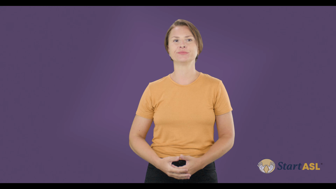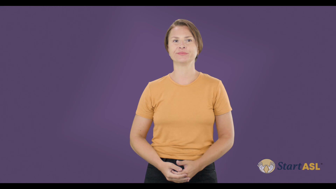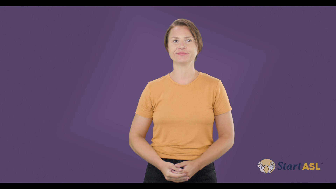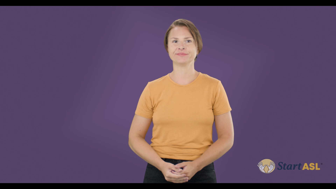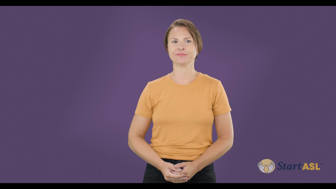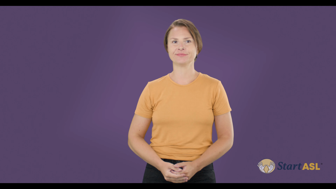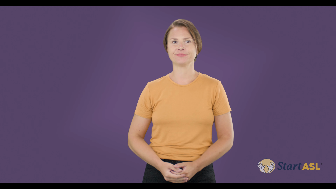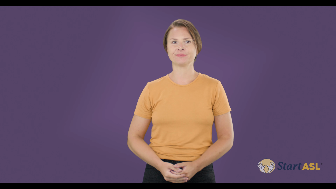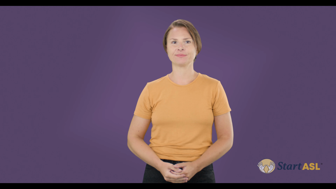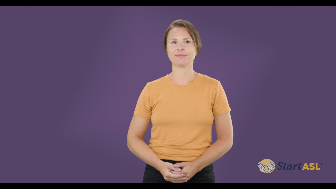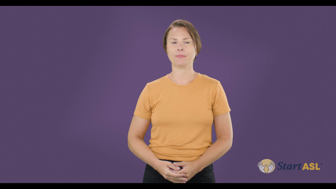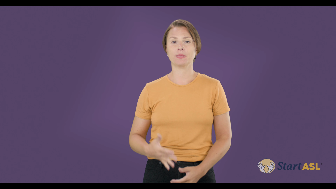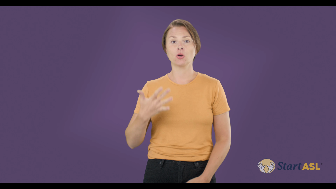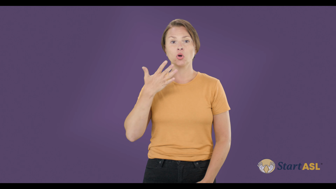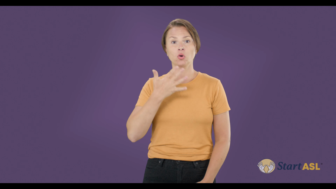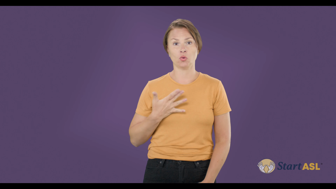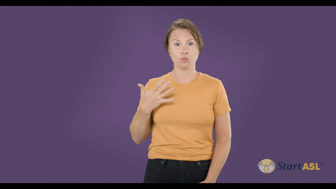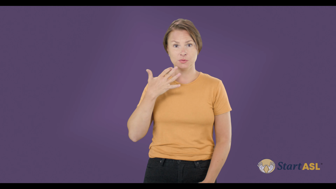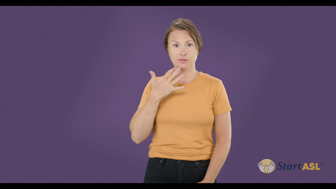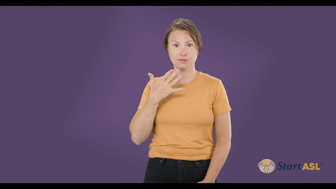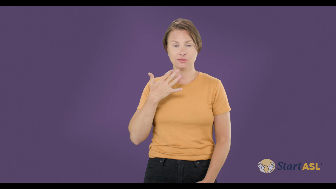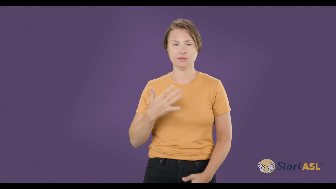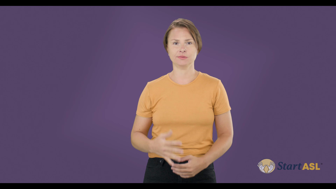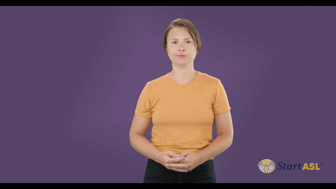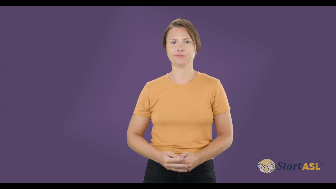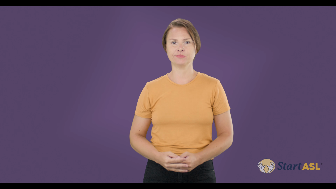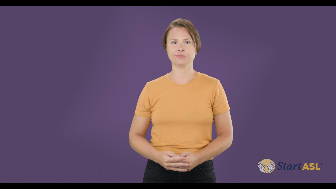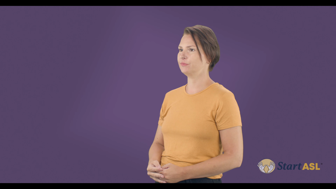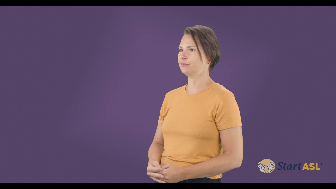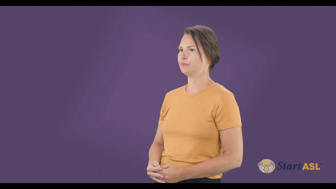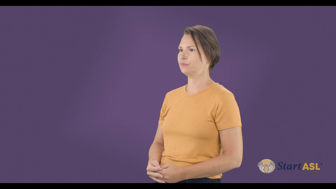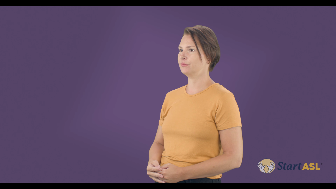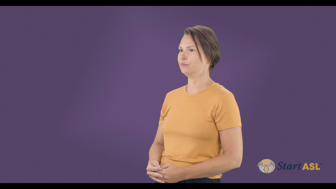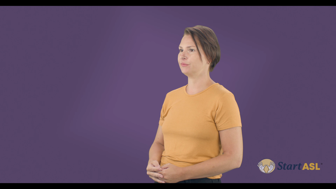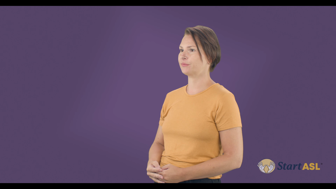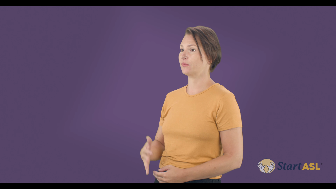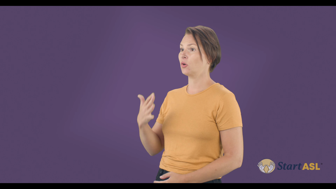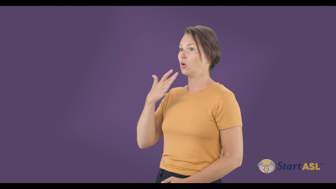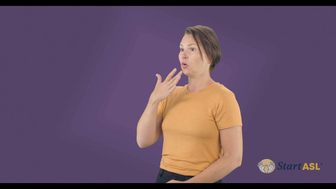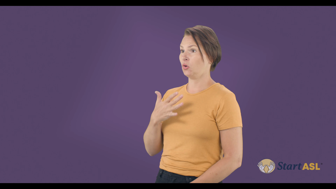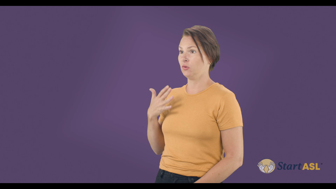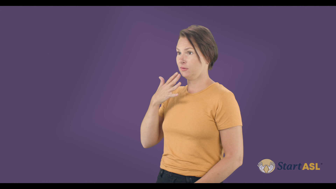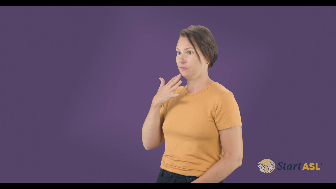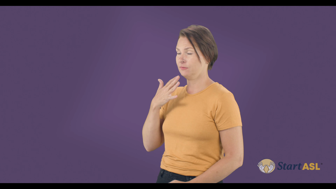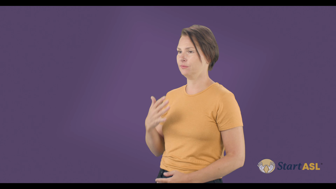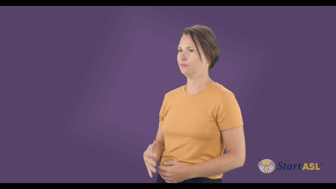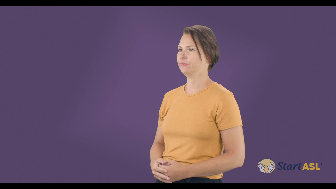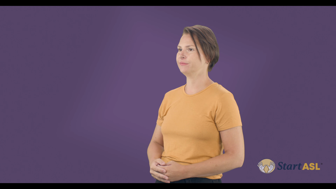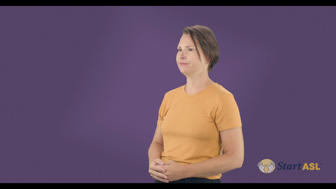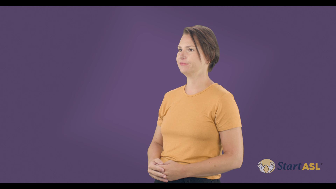cued speech